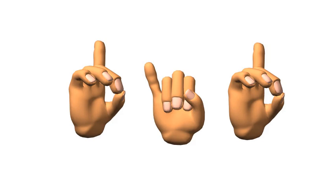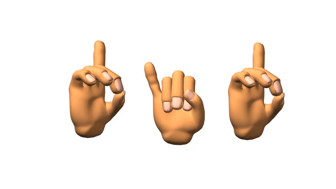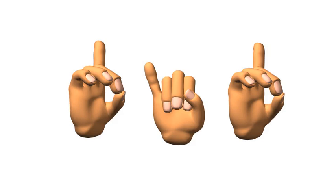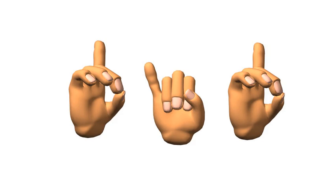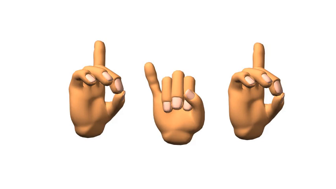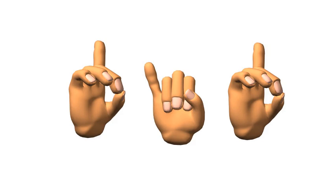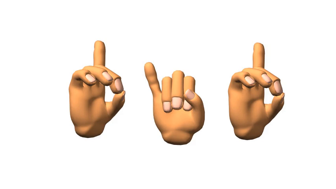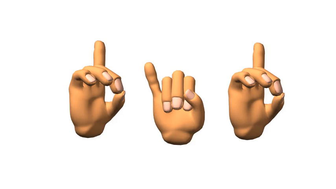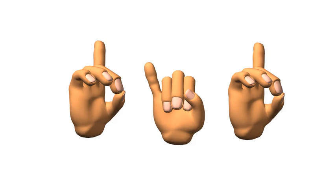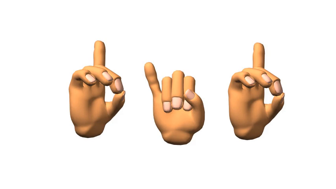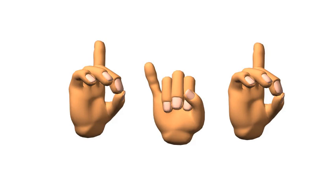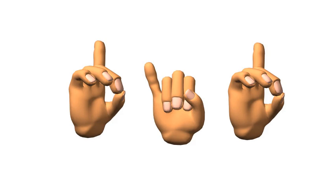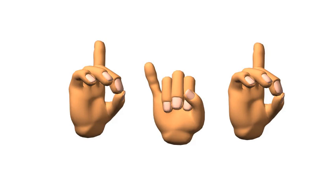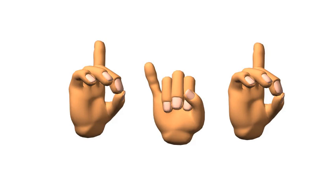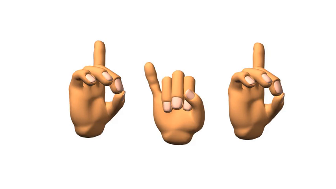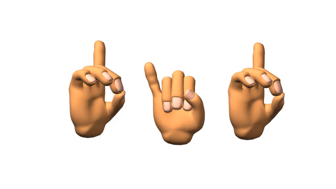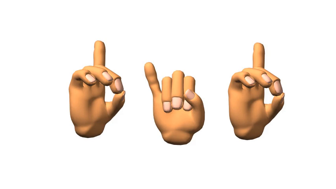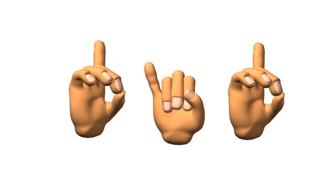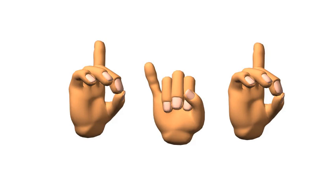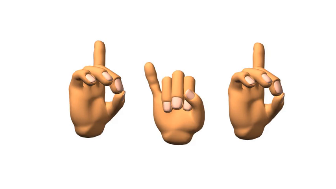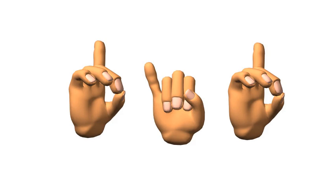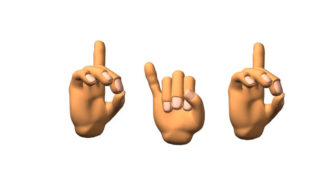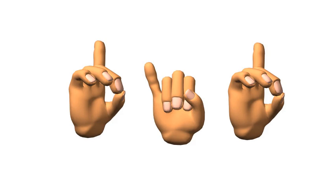did-fs